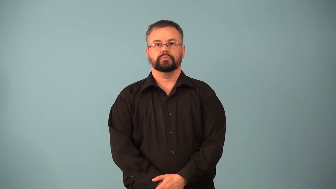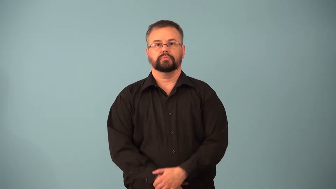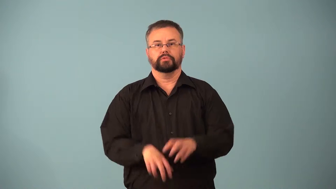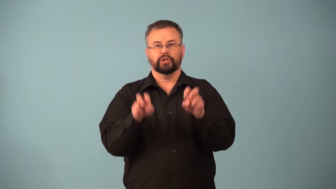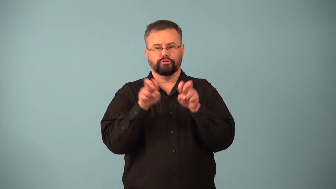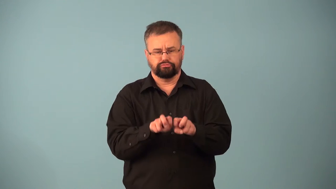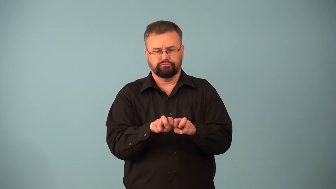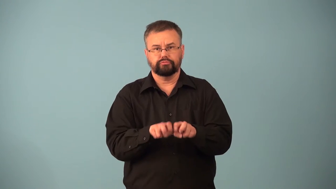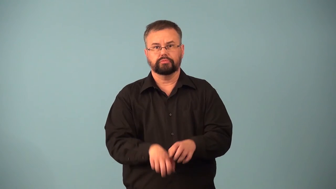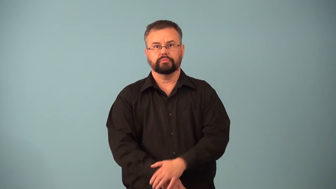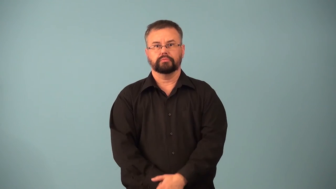collocate, side by side, beside, next, to, adjacent, contiguous, adjoin